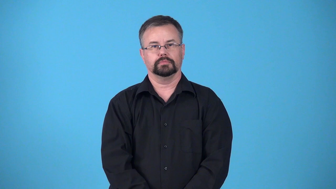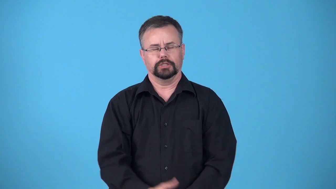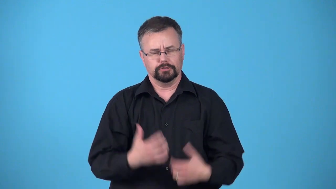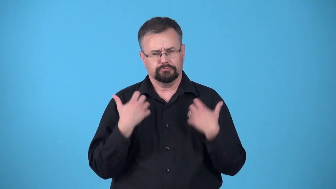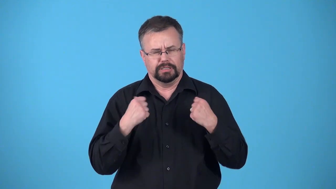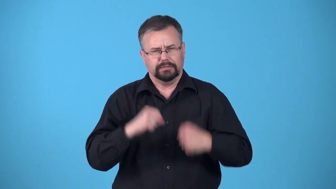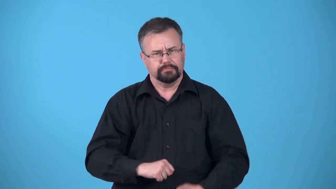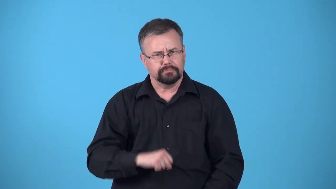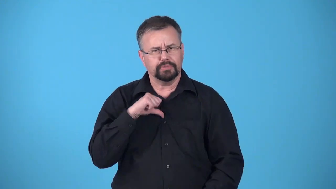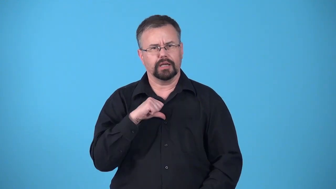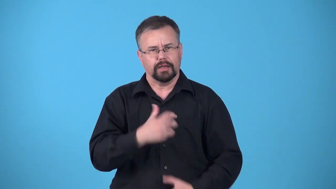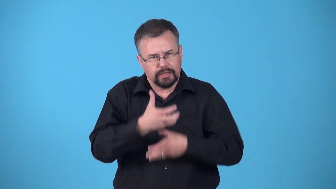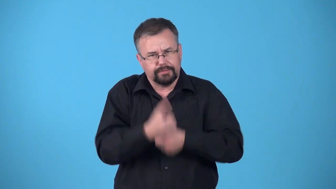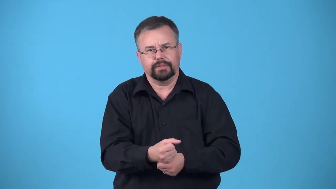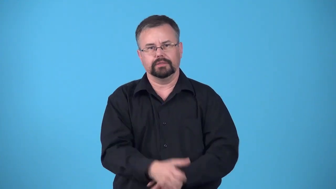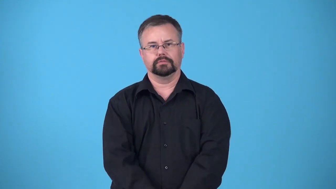stand tall